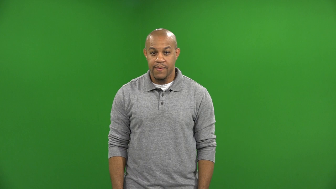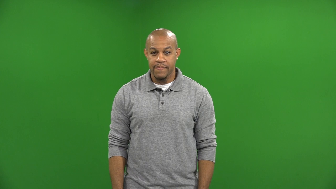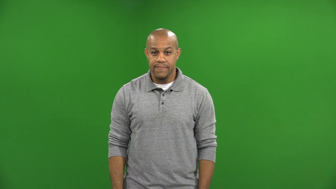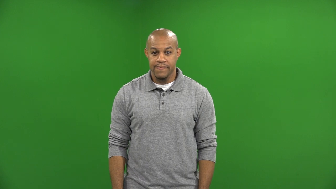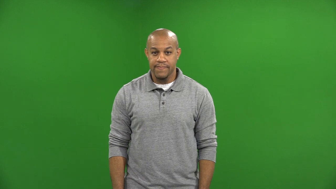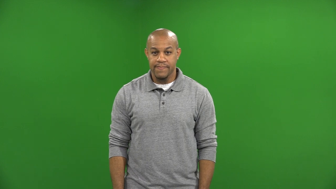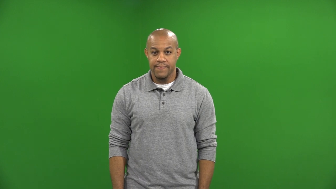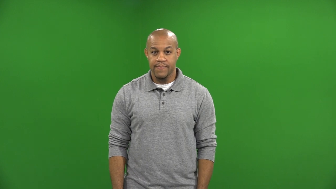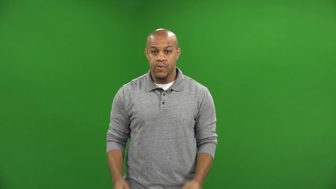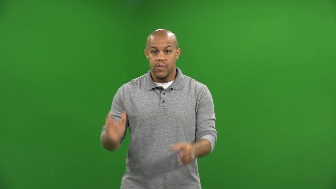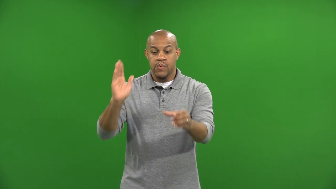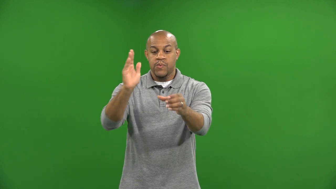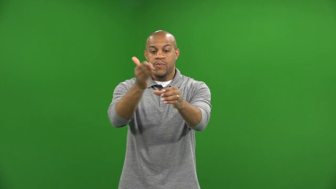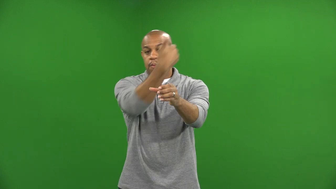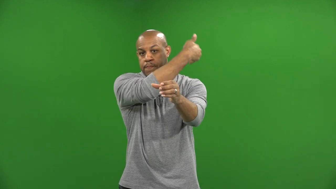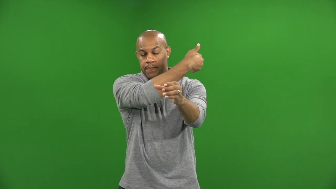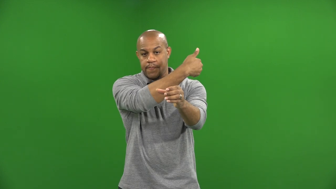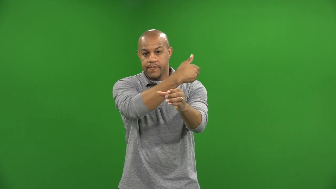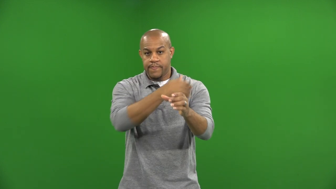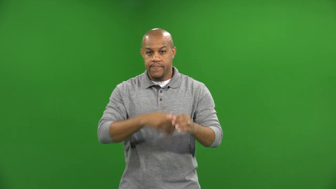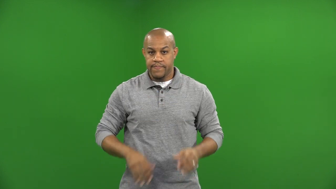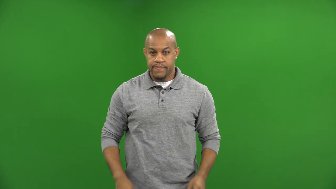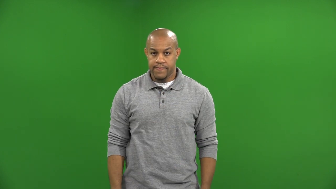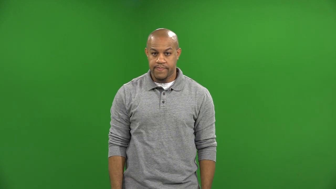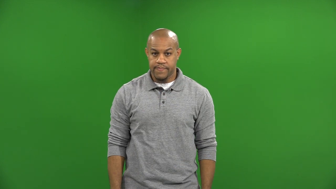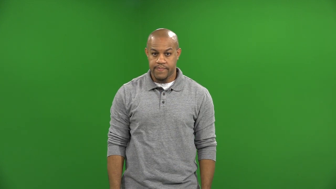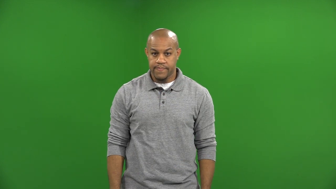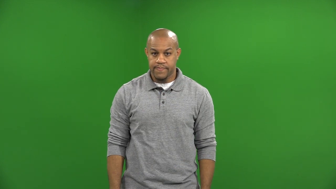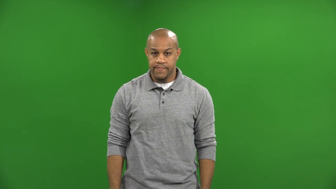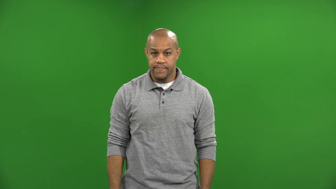Goal tending